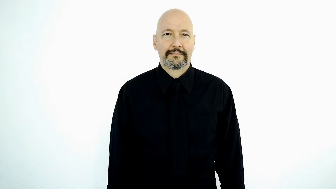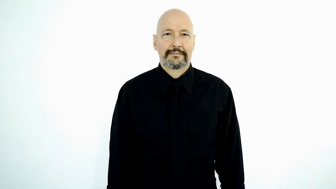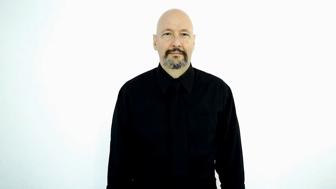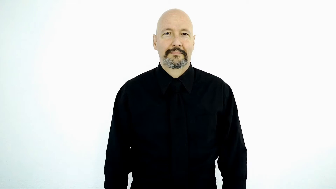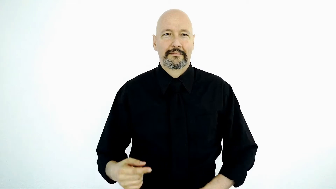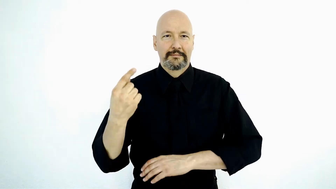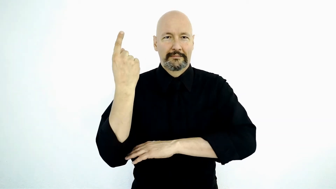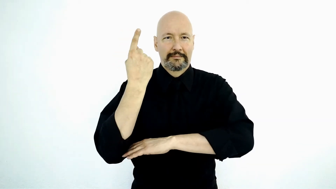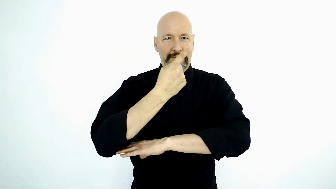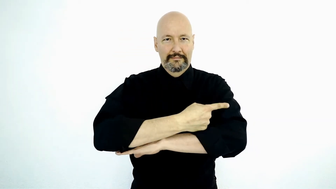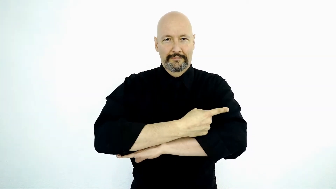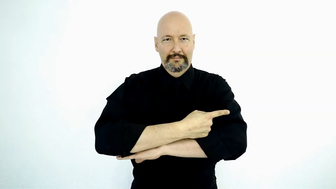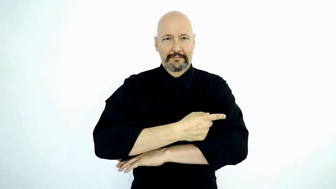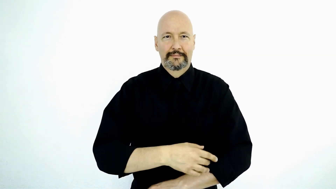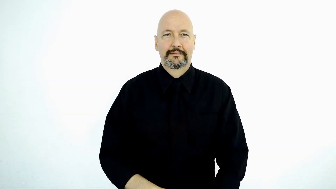DAY